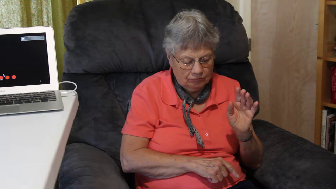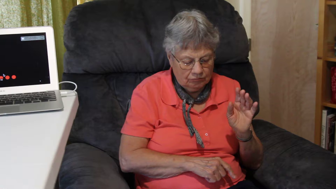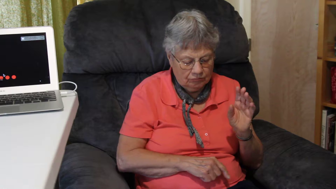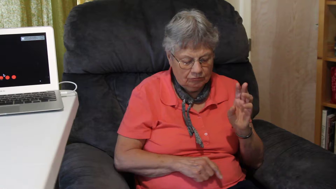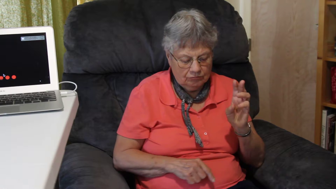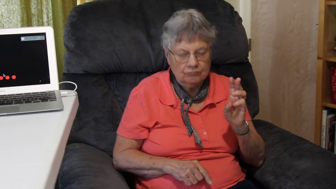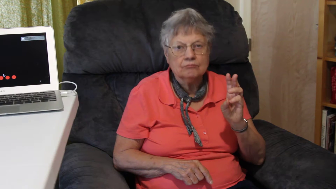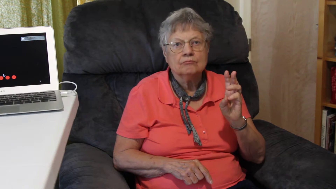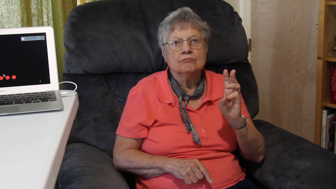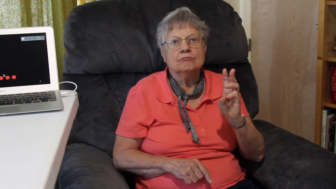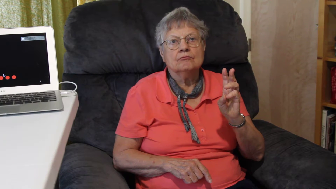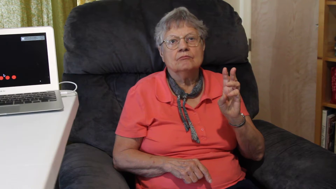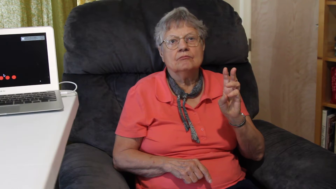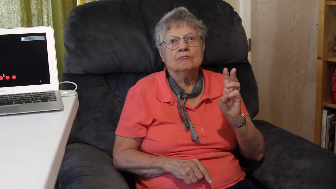number6